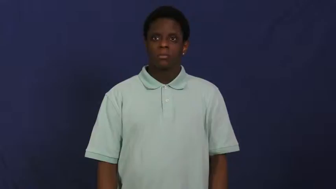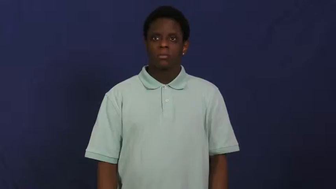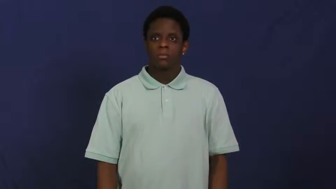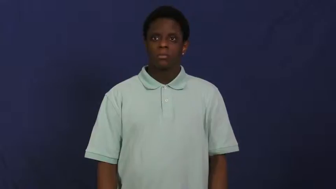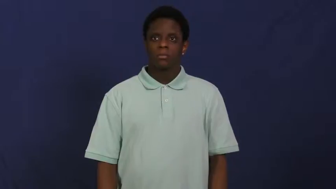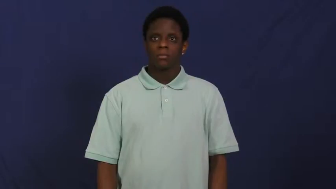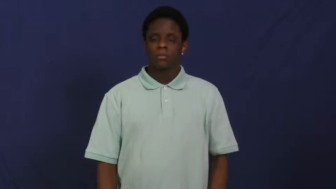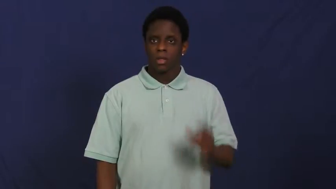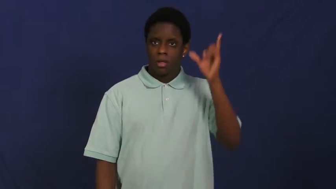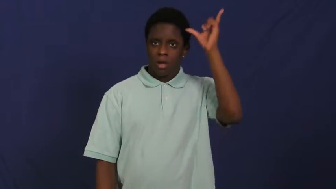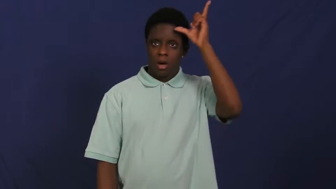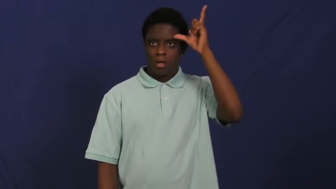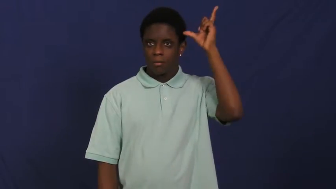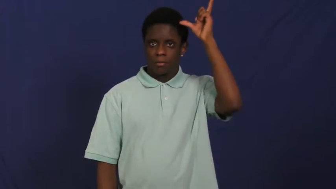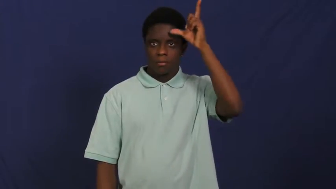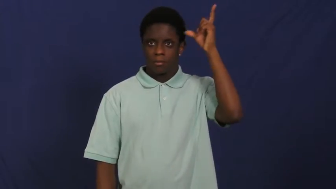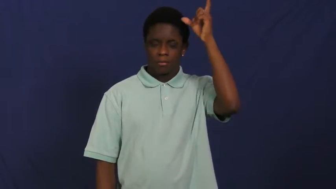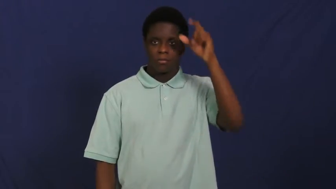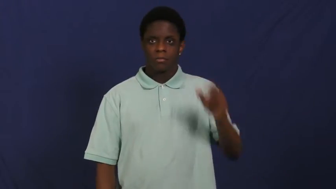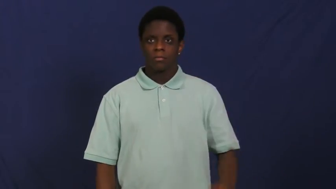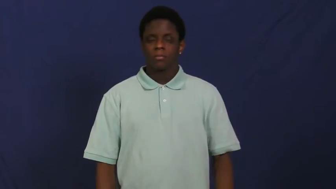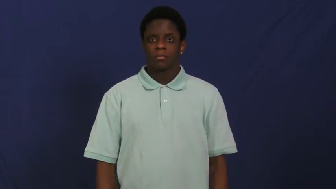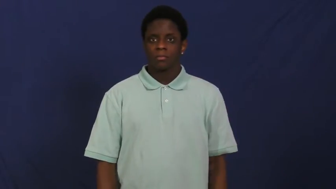logical,cogent,cohere,nous